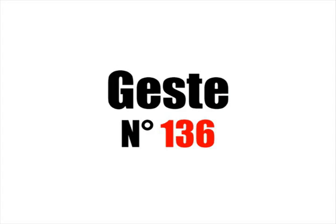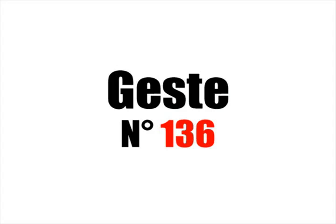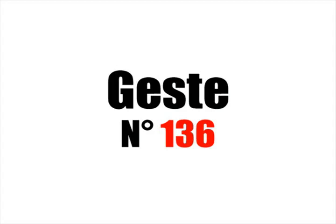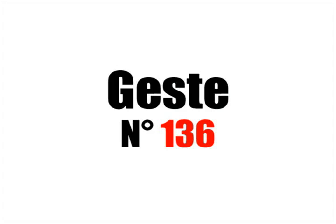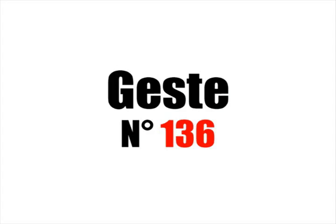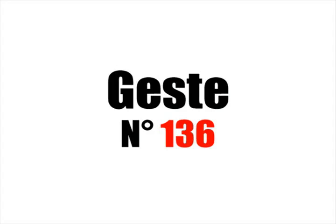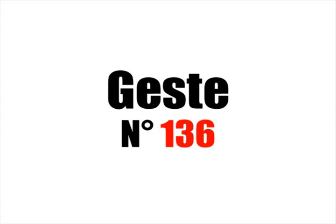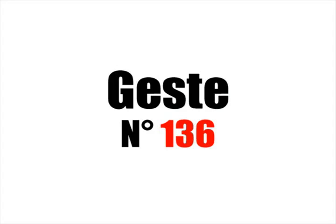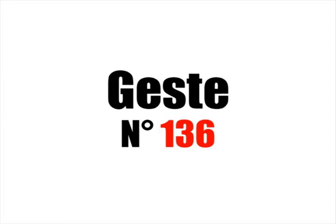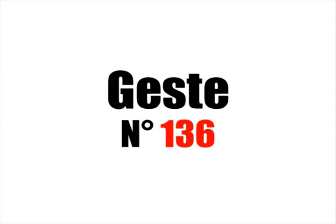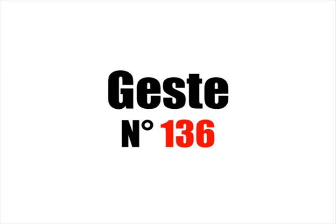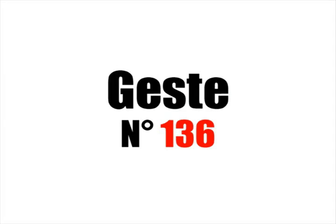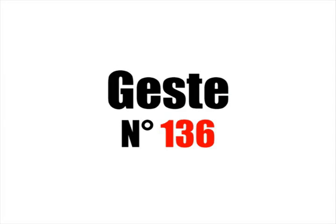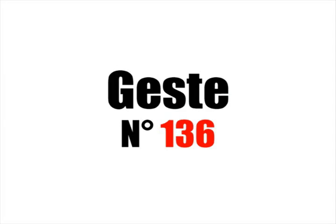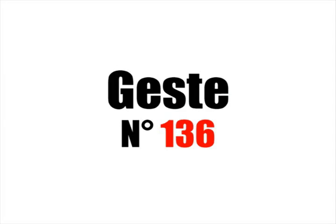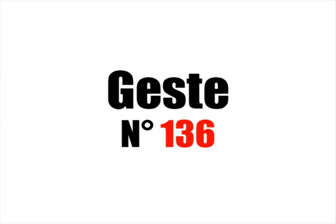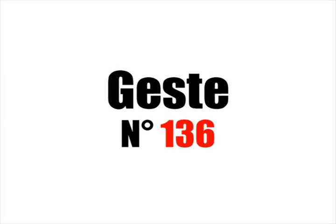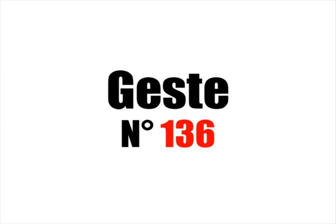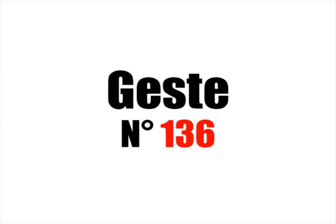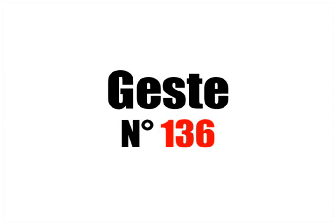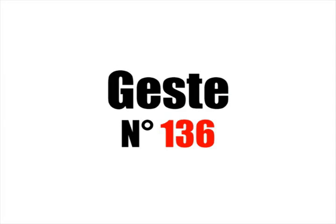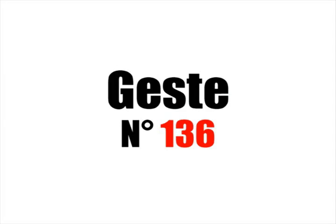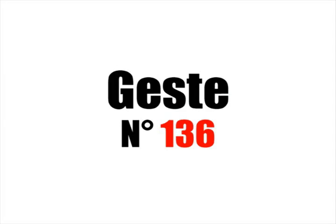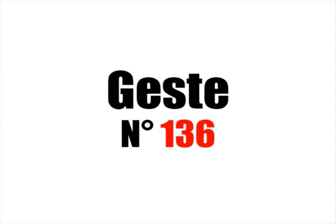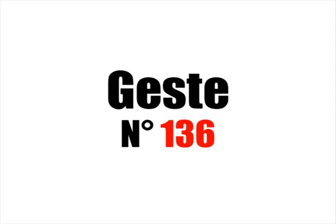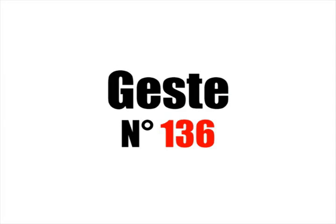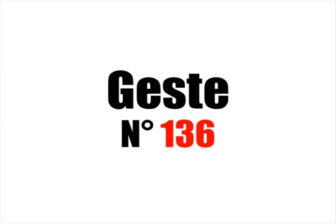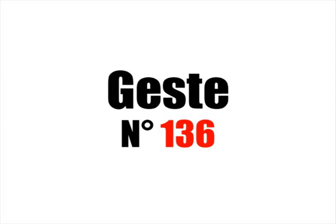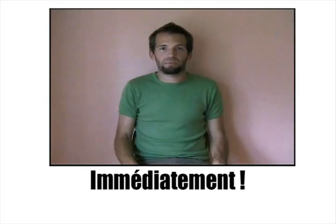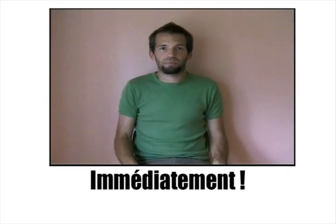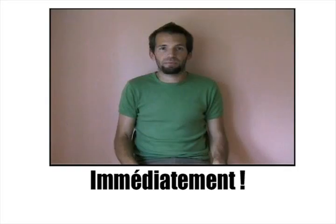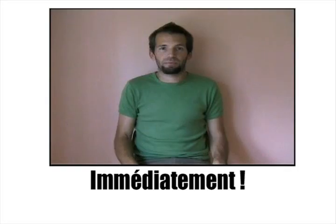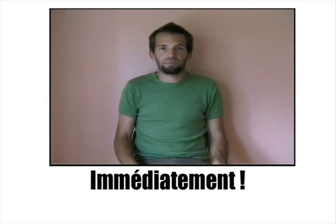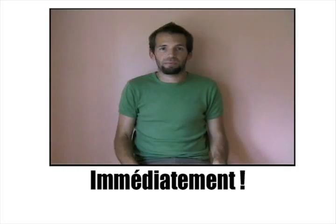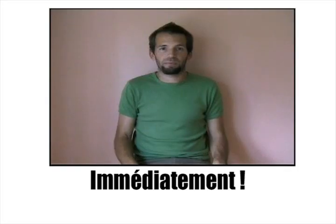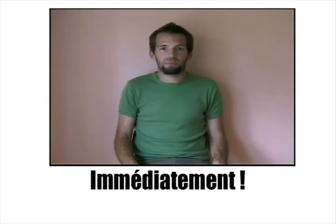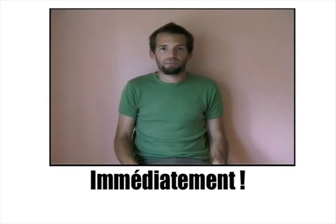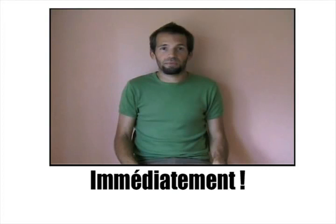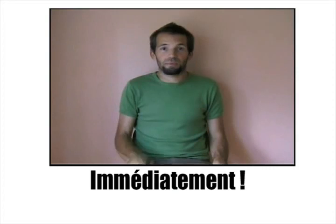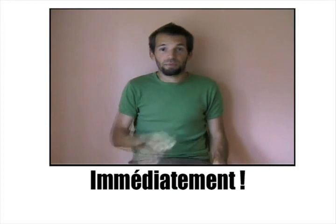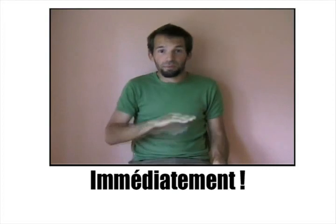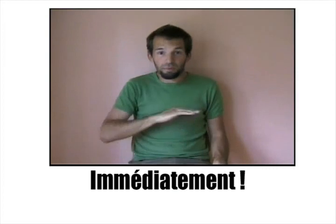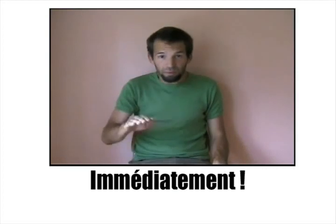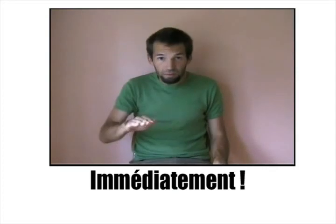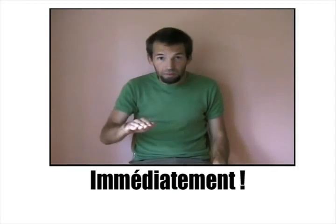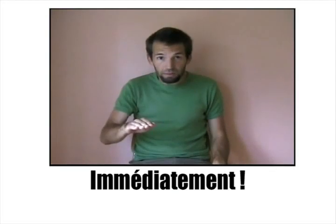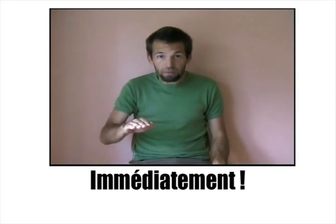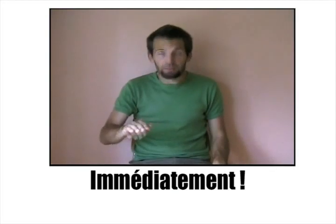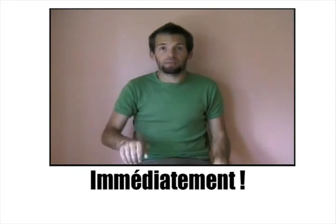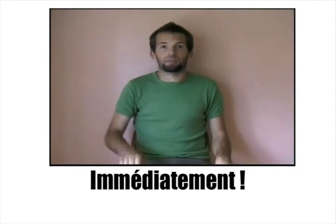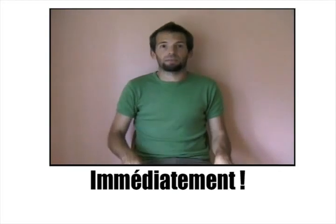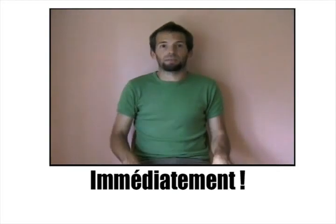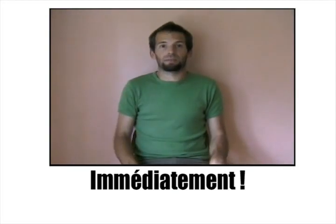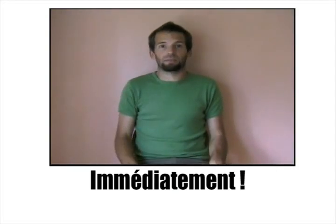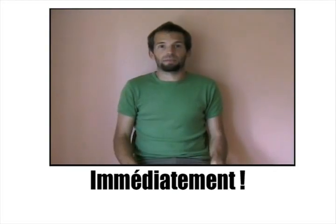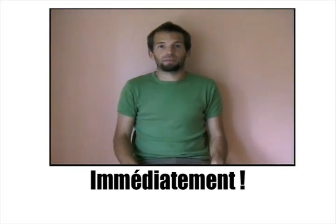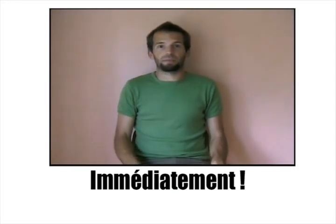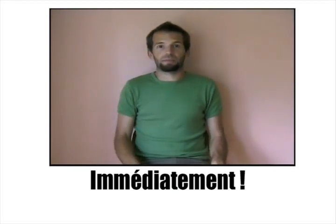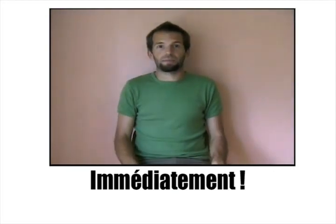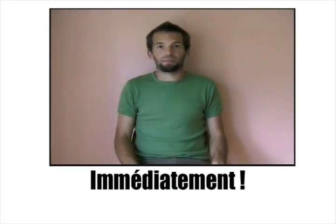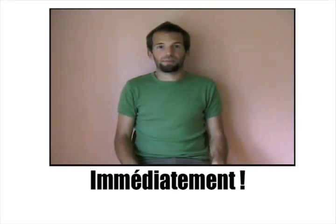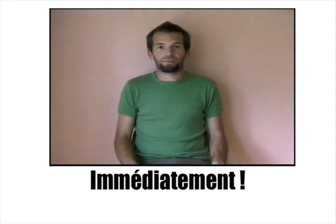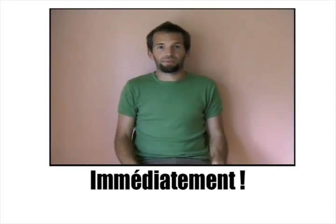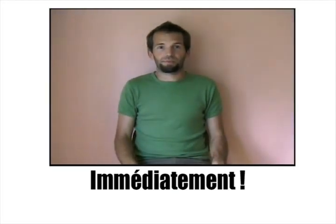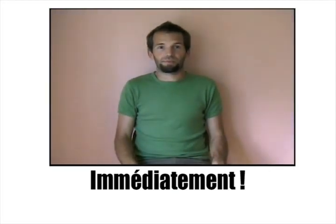Immediately